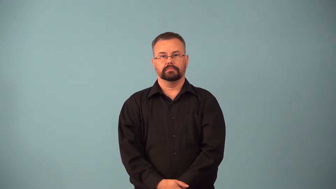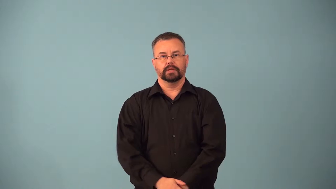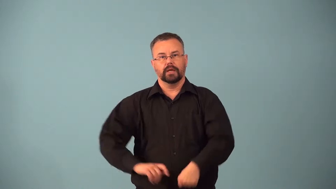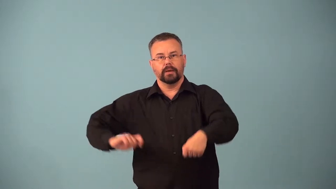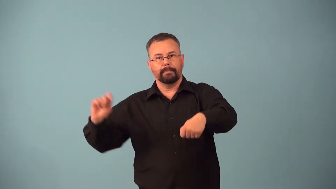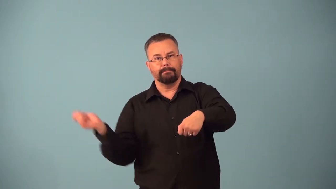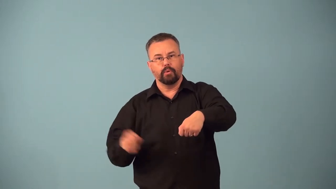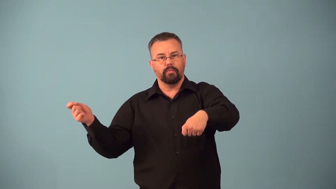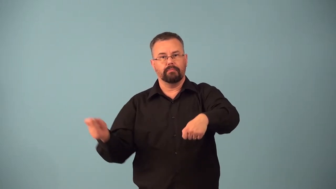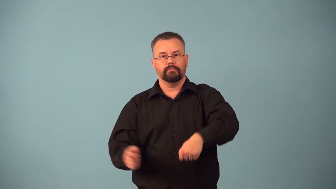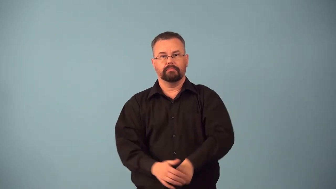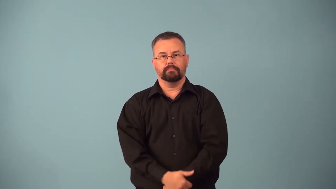bang-drum